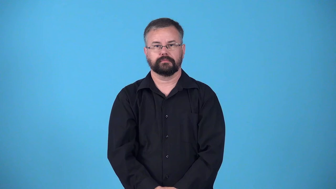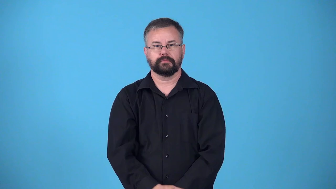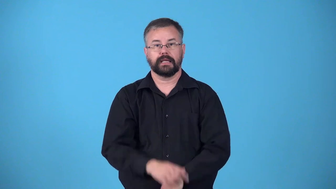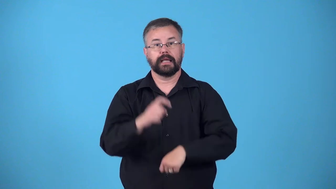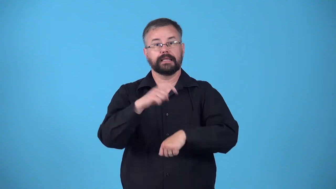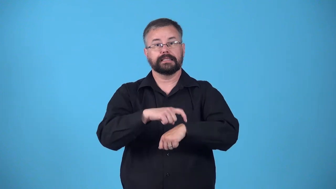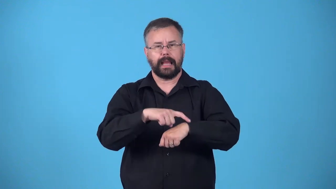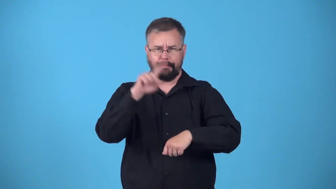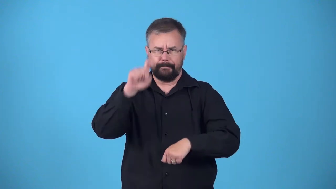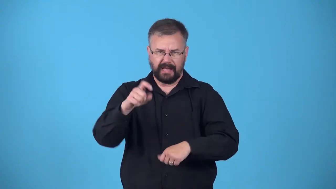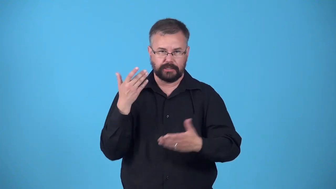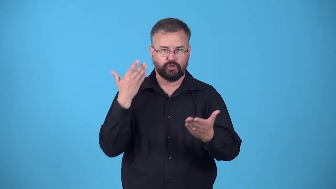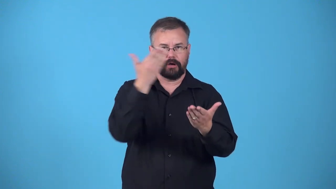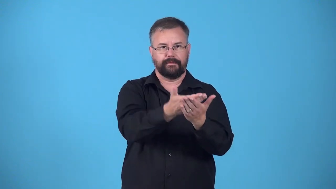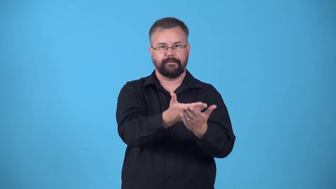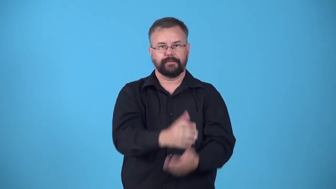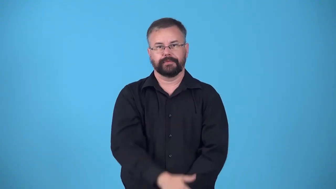due